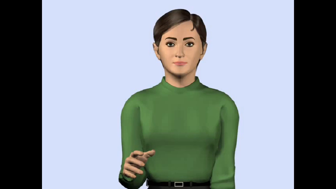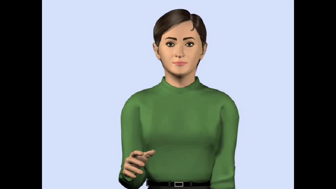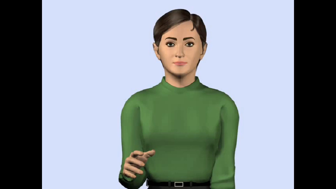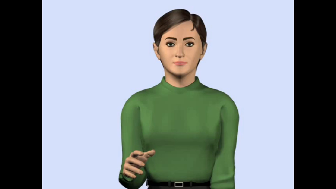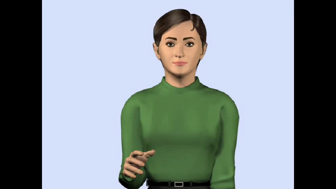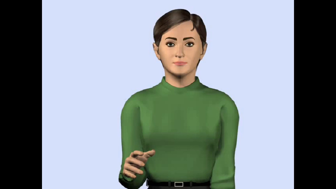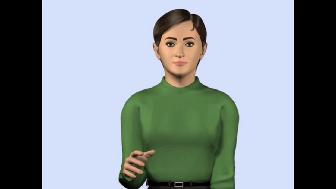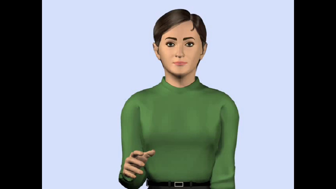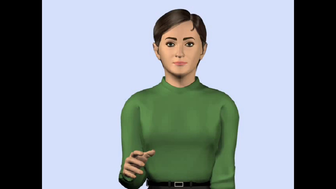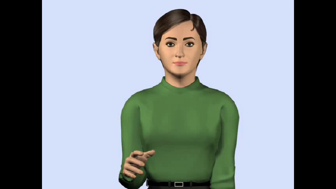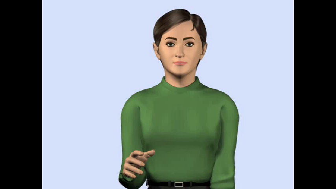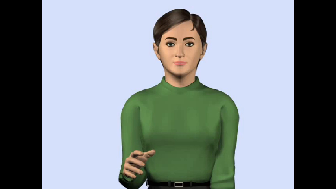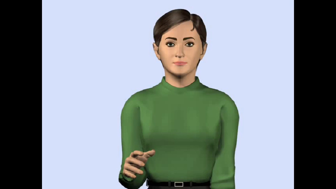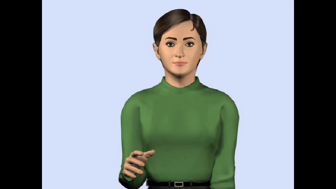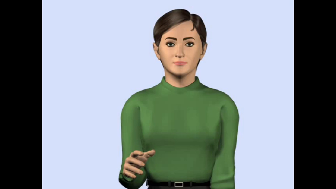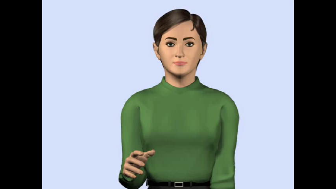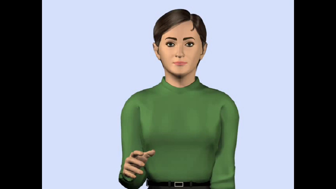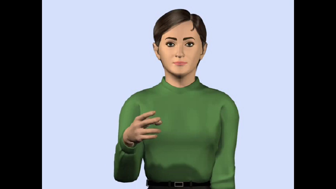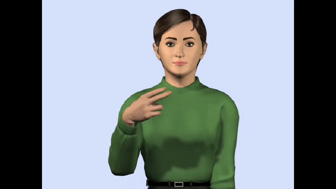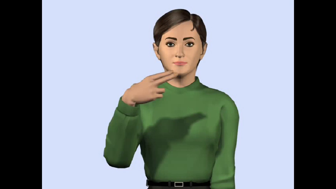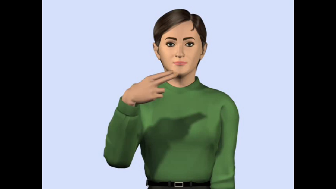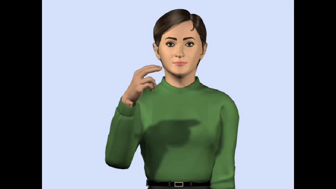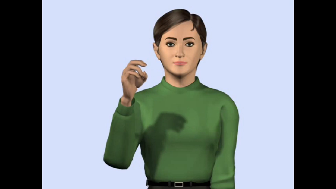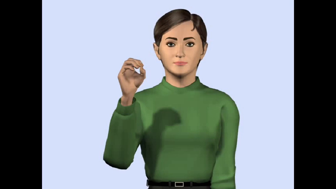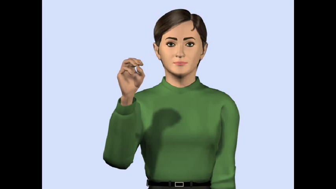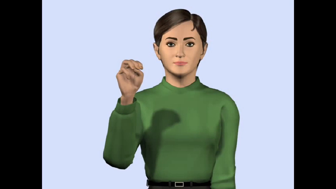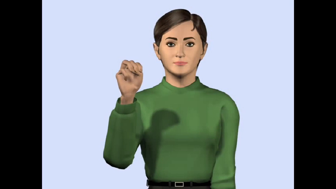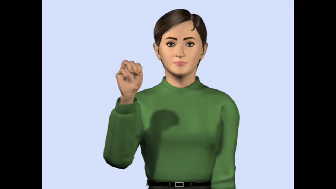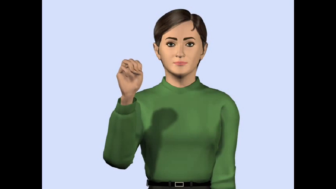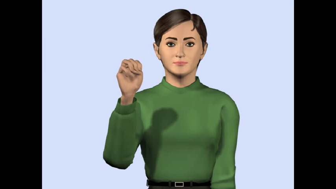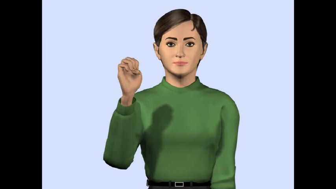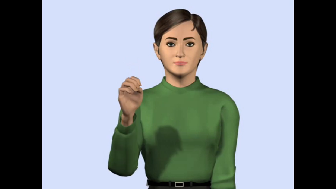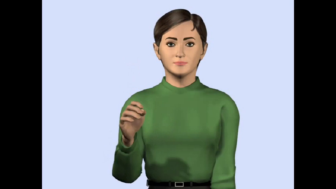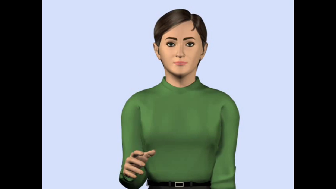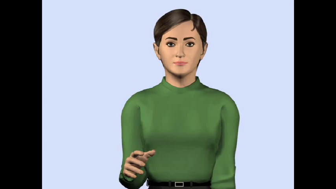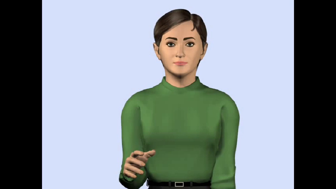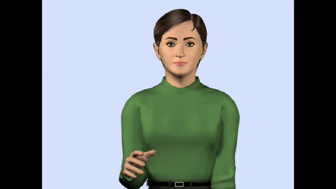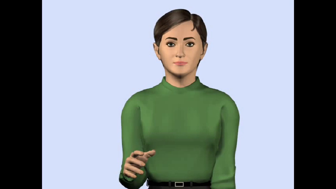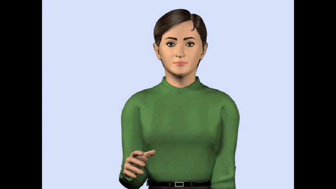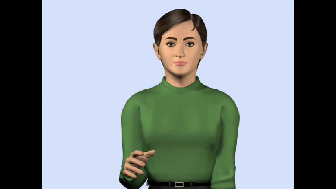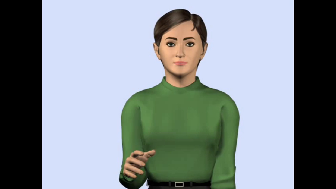home-baseball